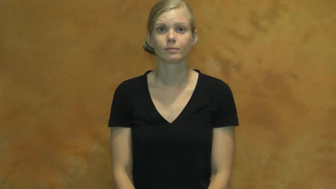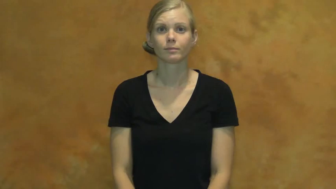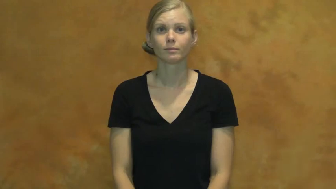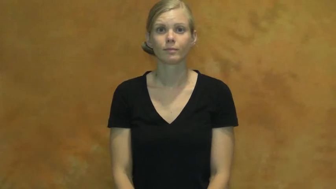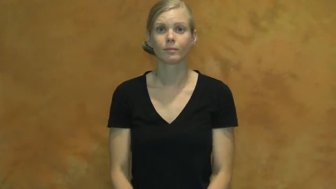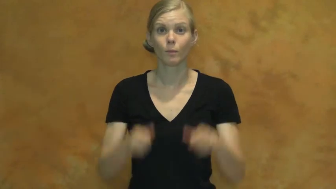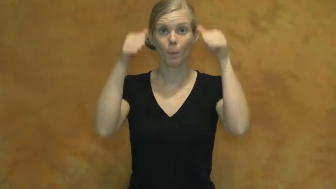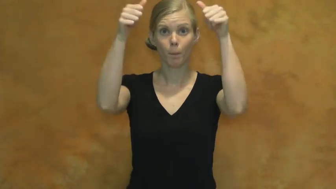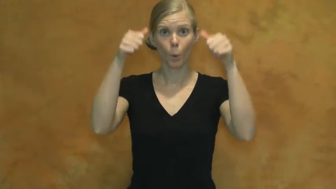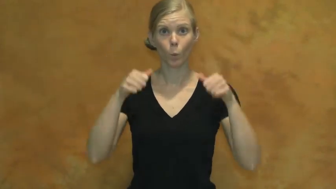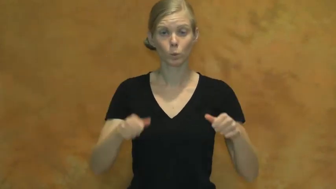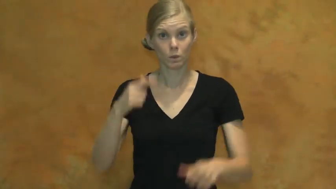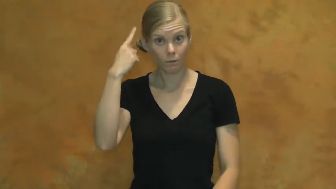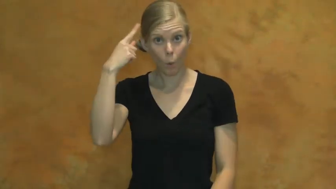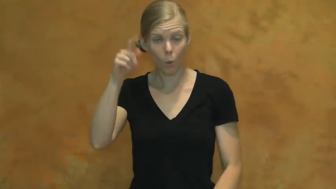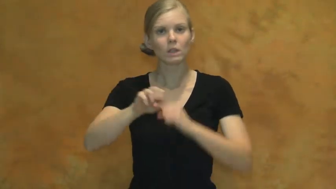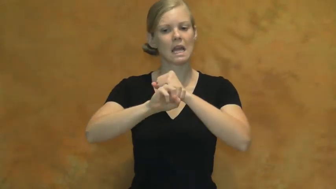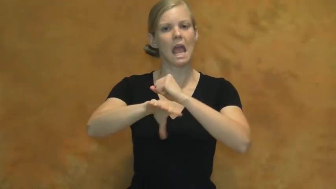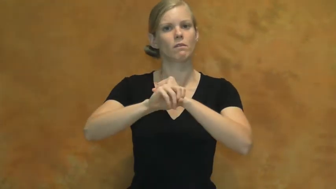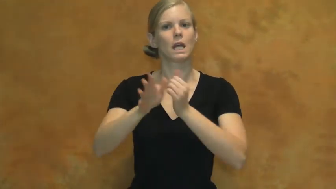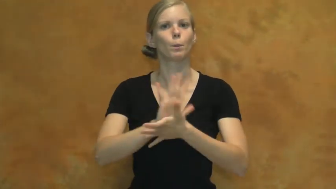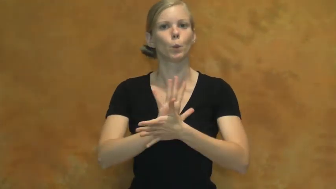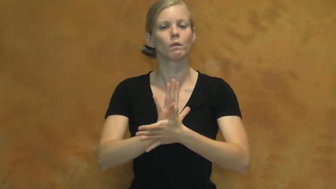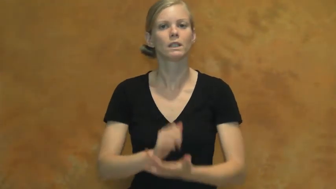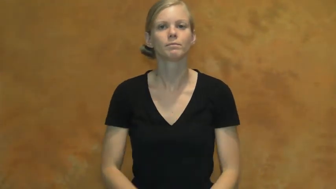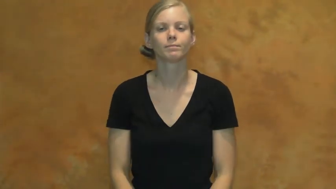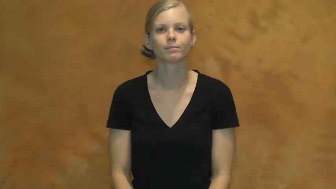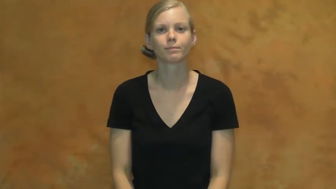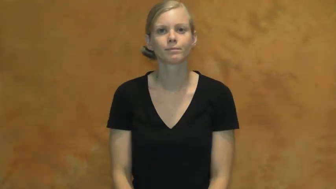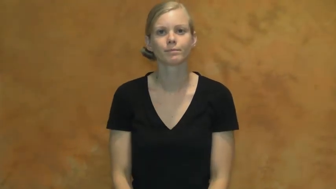movie poster